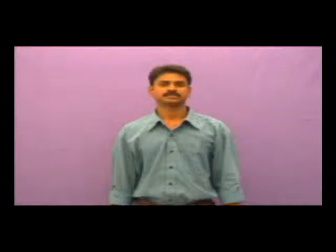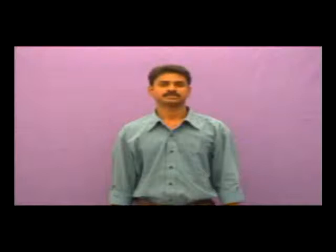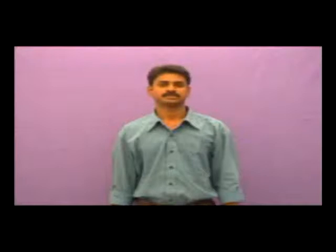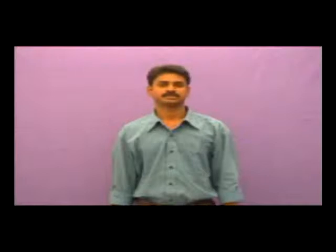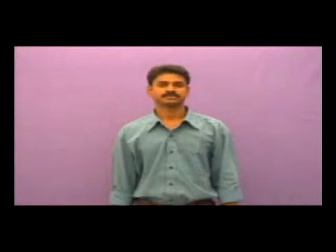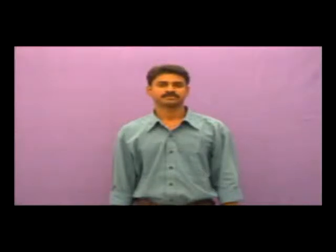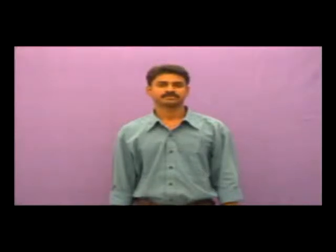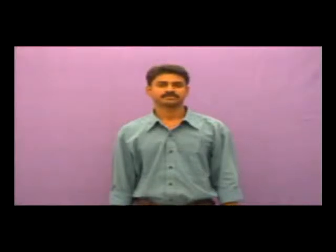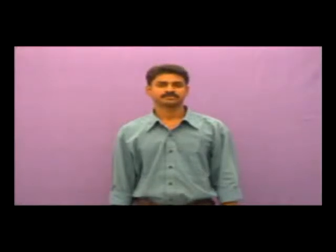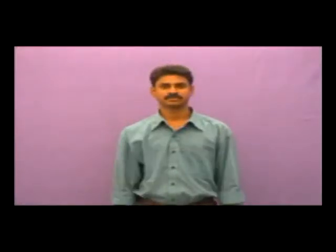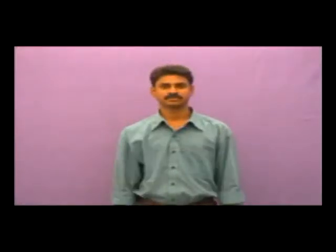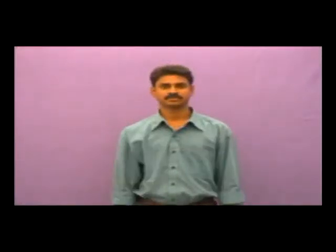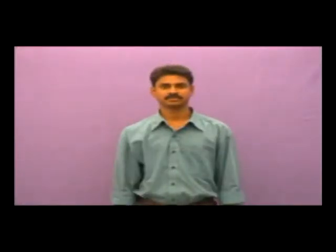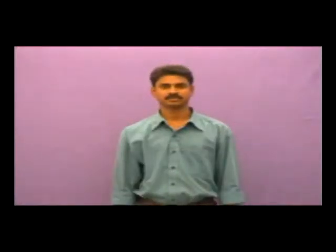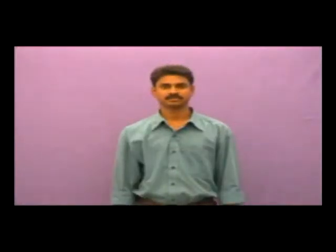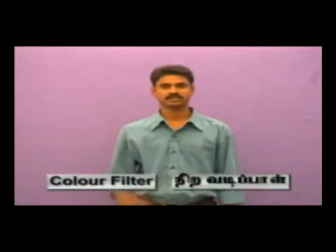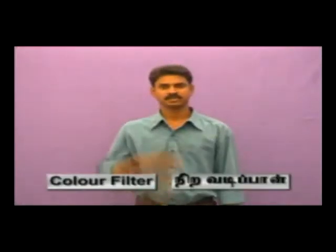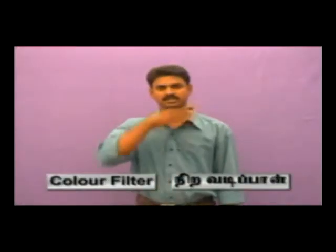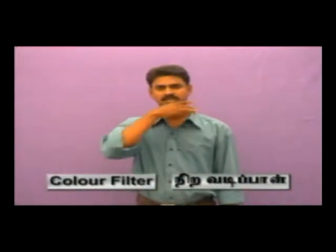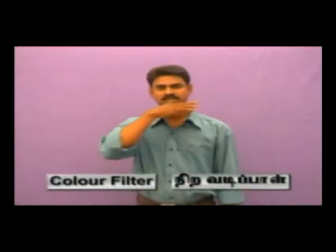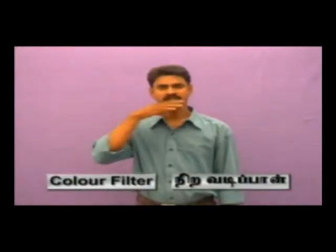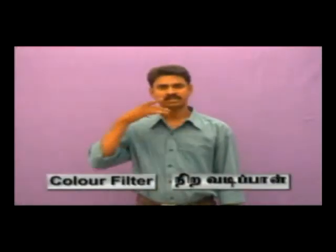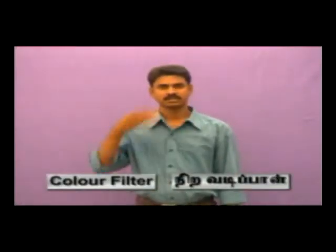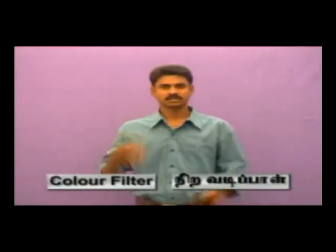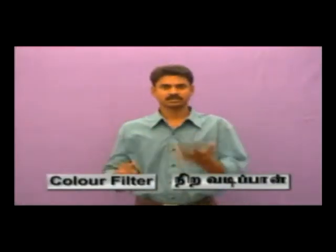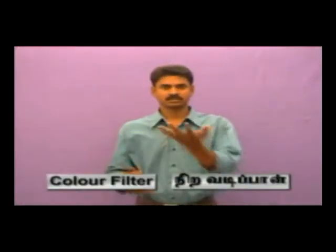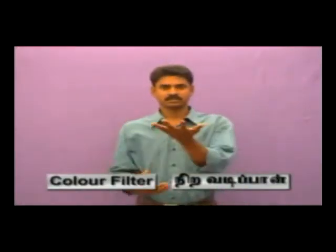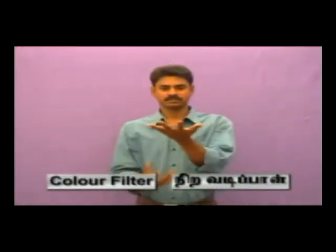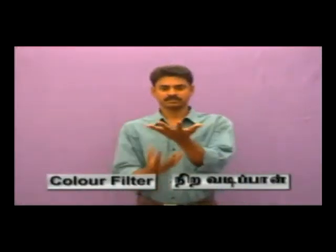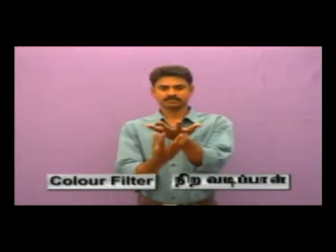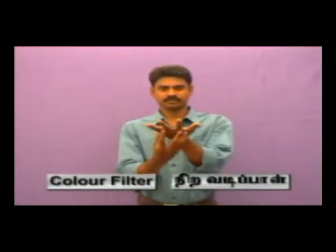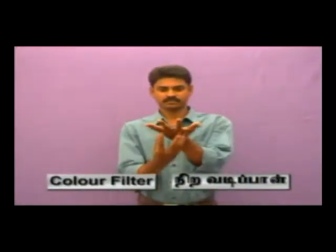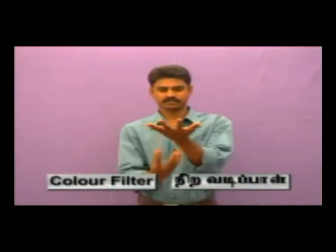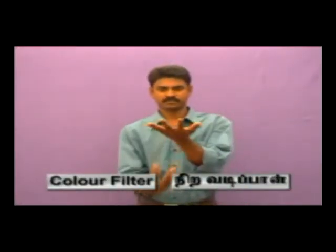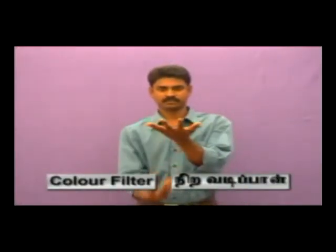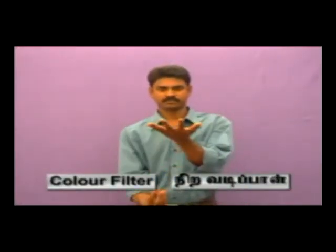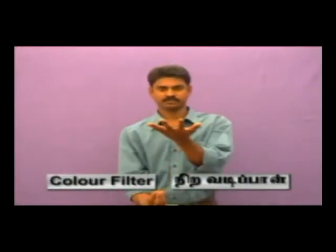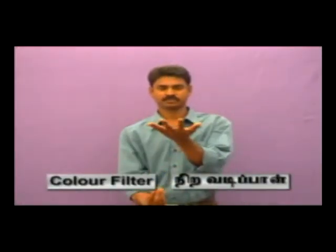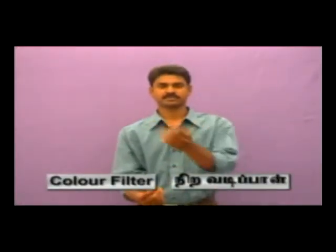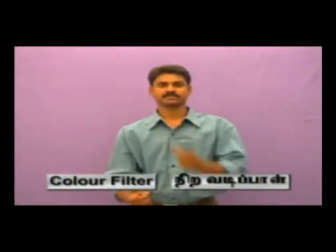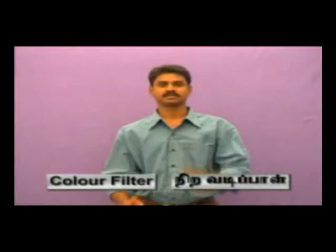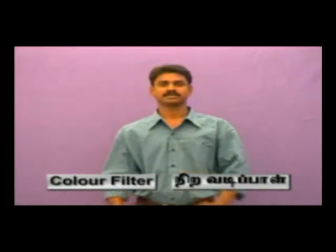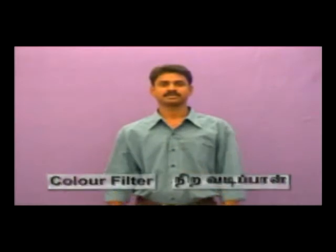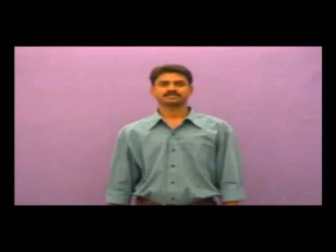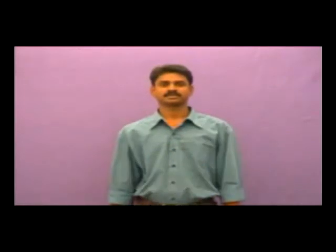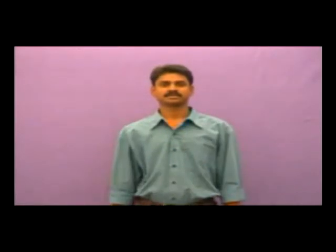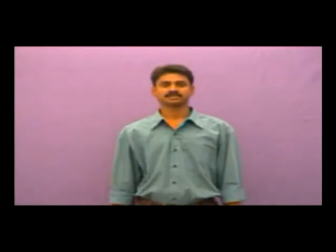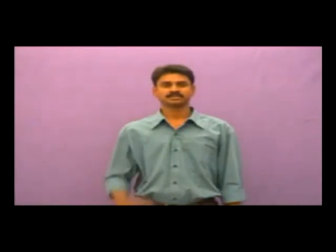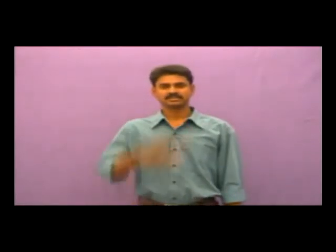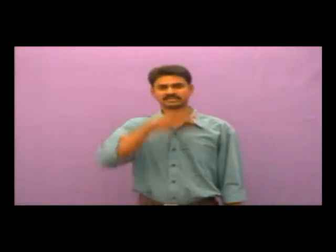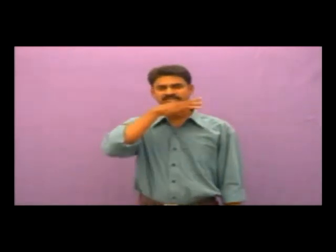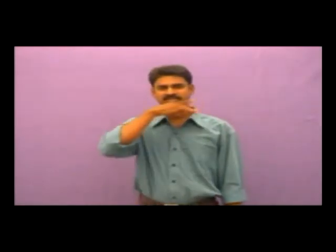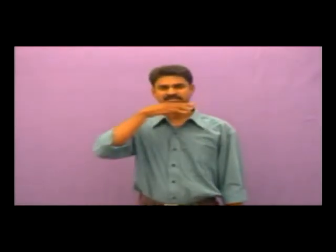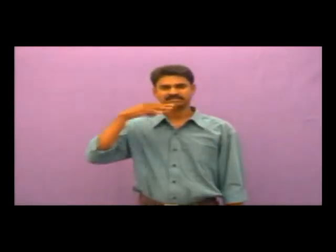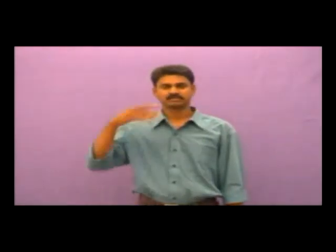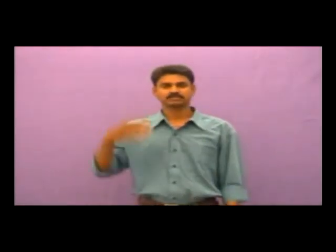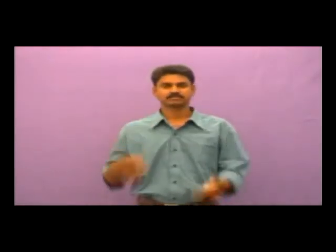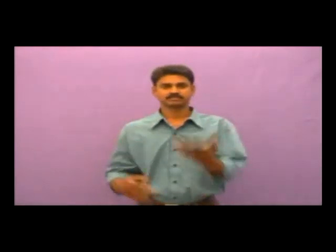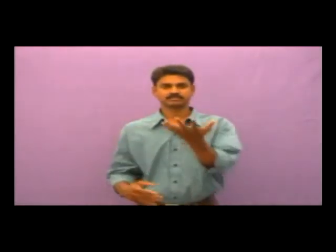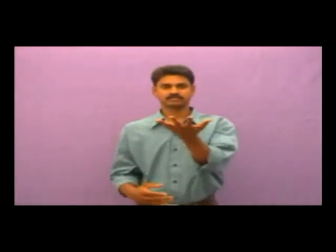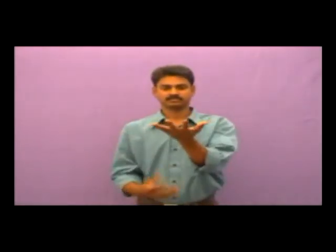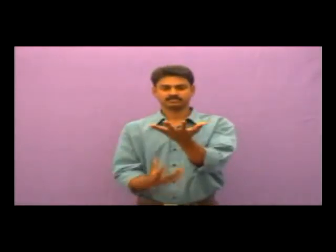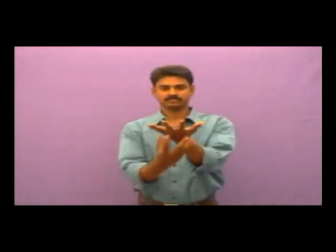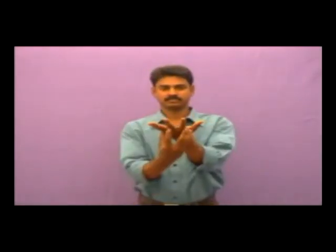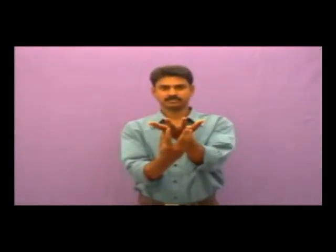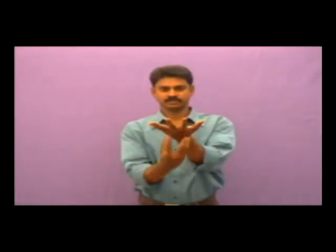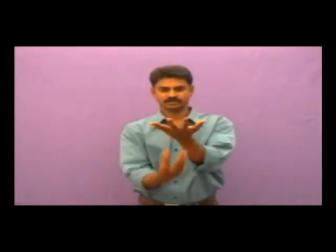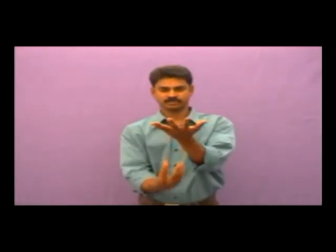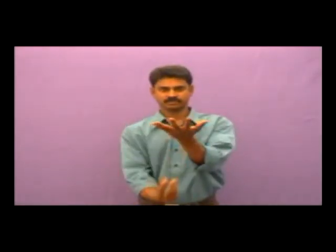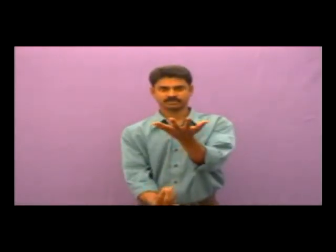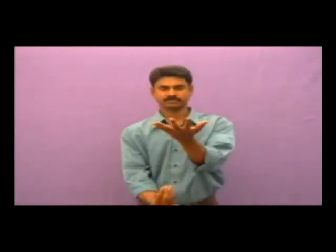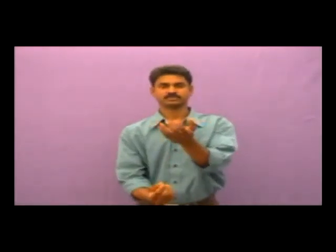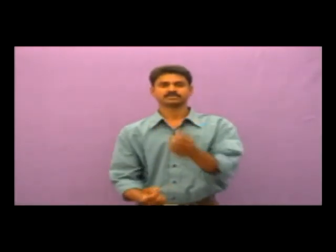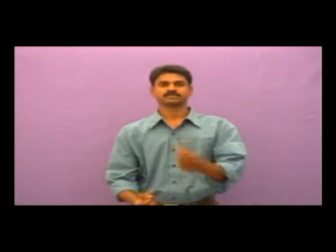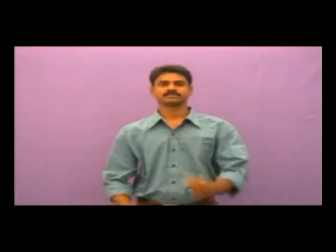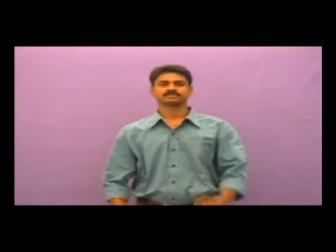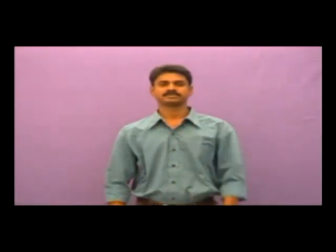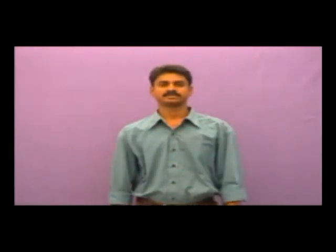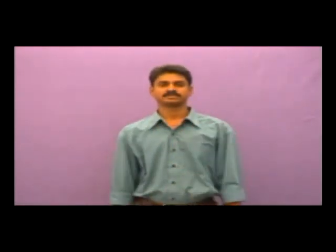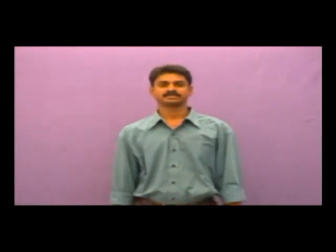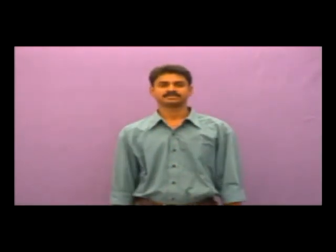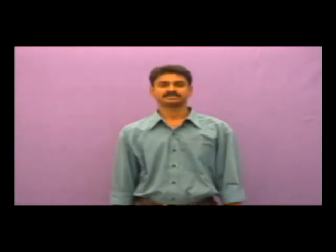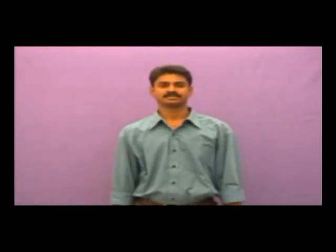Colour Filter